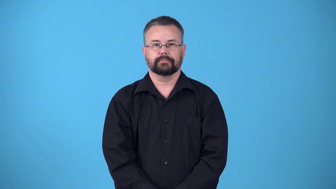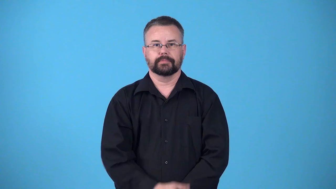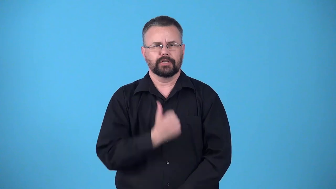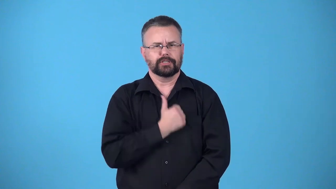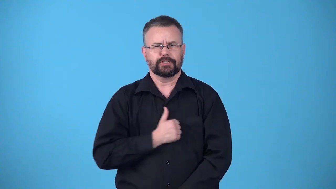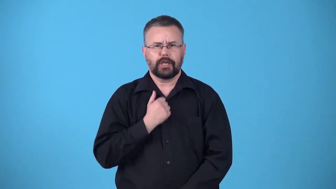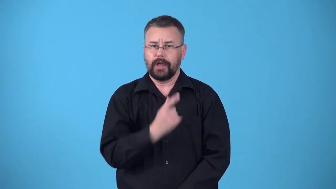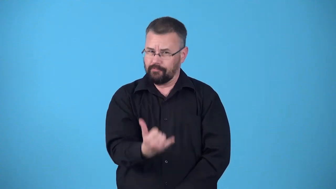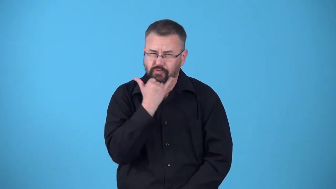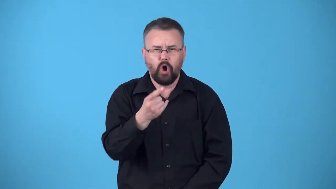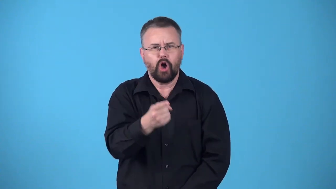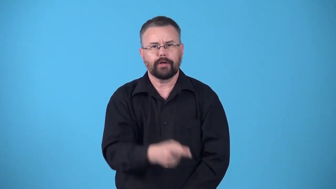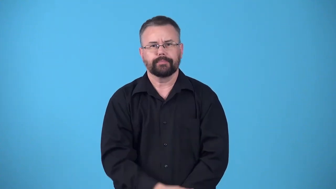burst your bubble